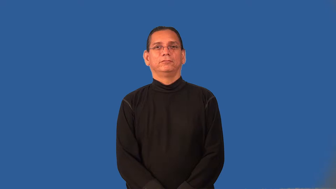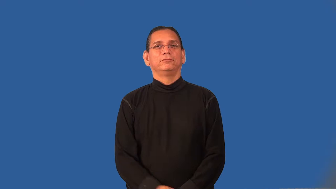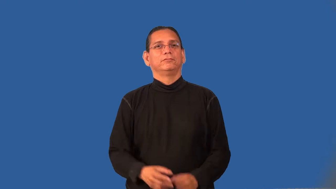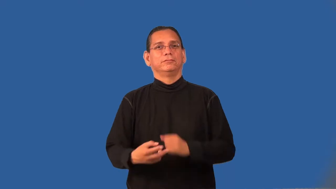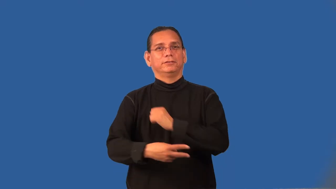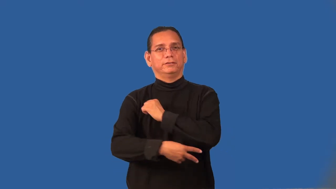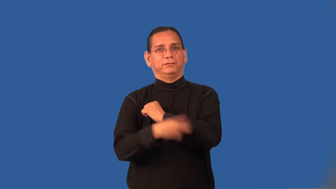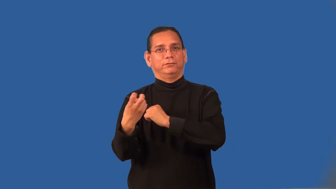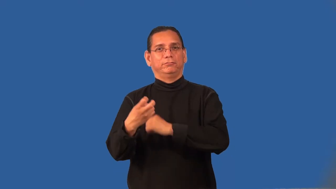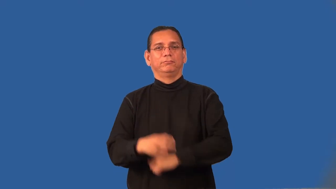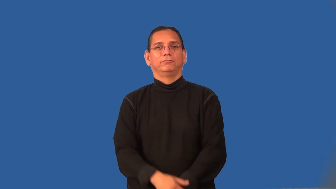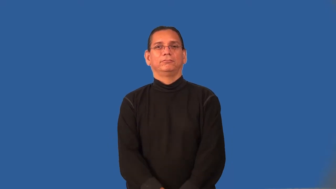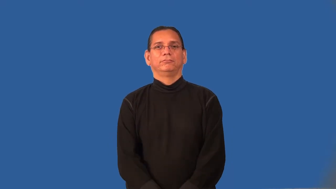purloin